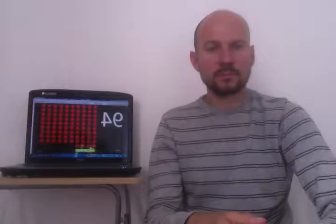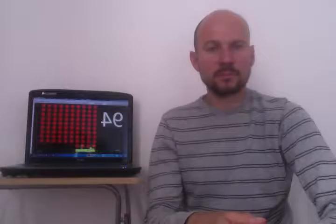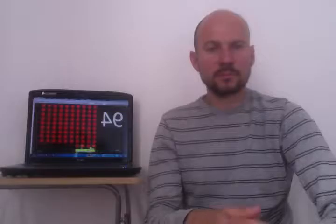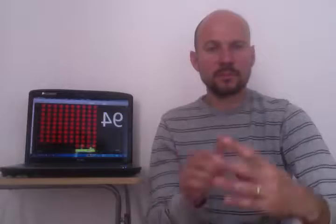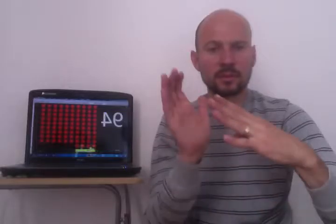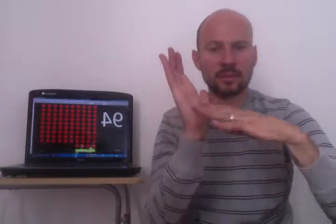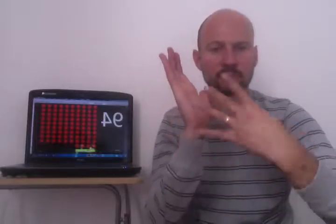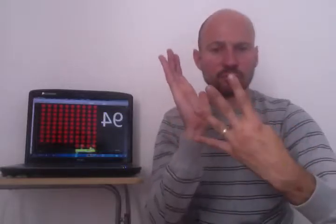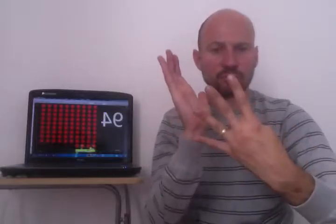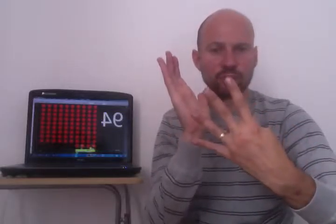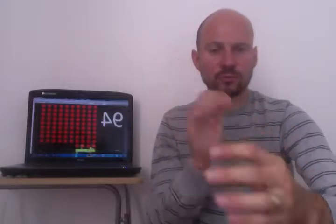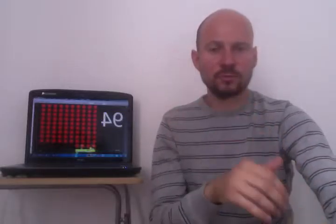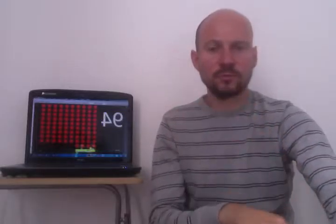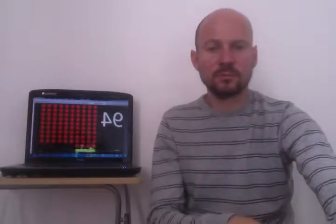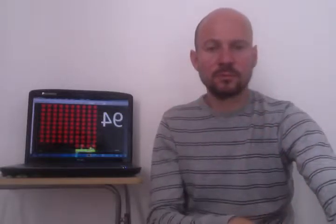number94